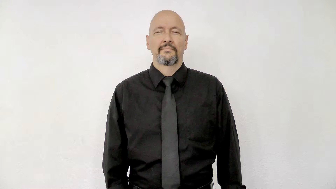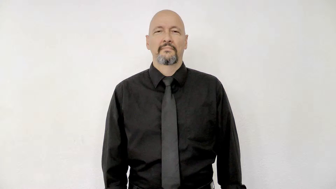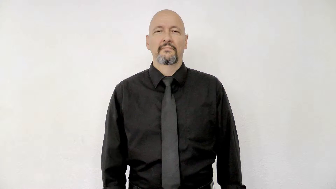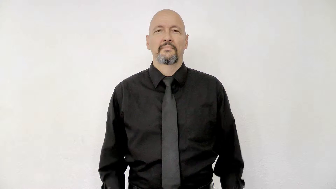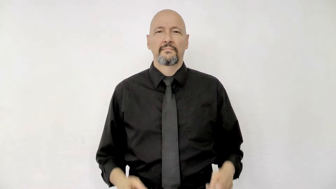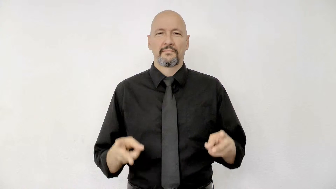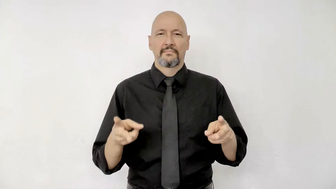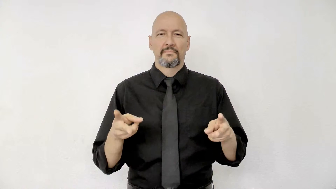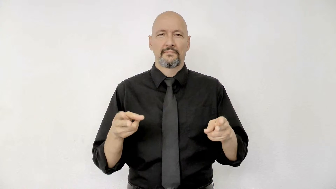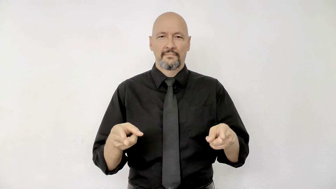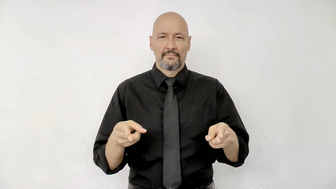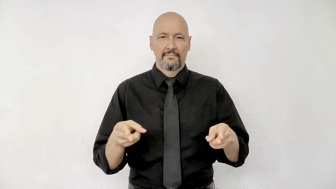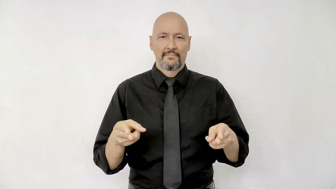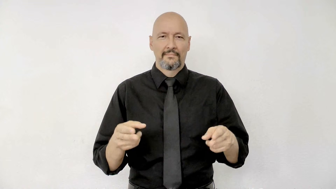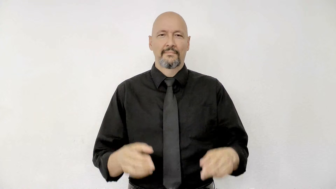scene/video clip